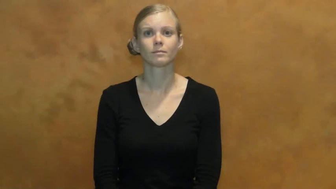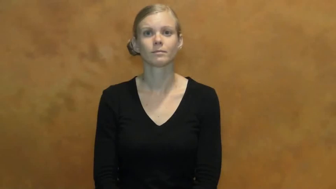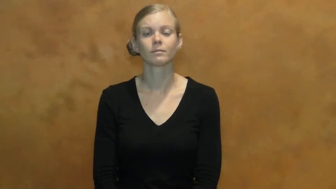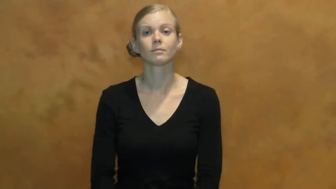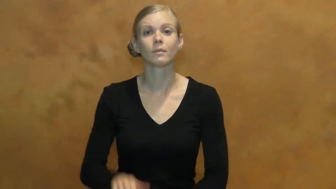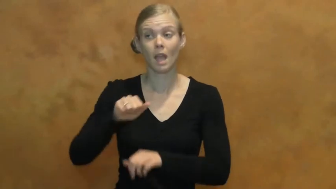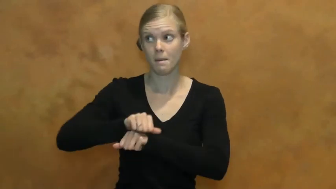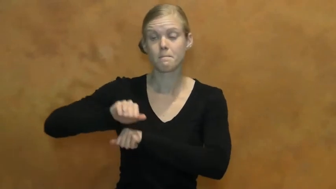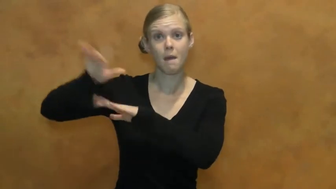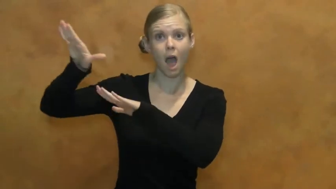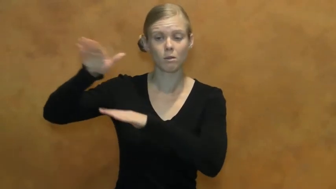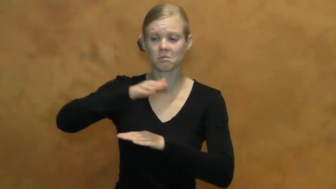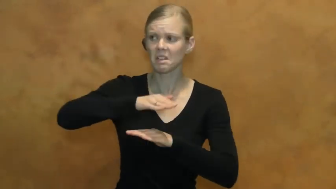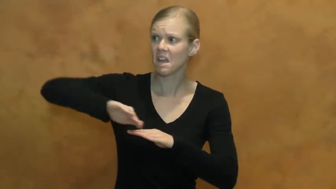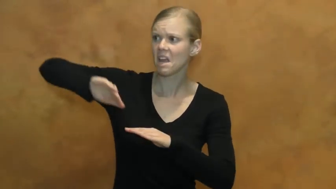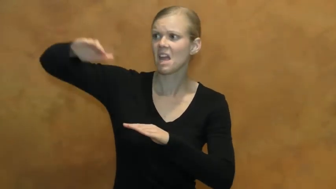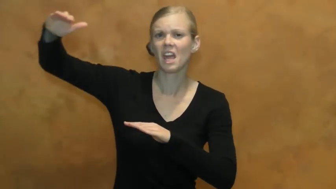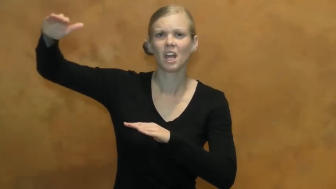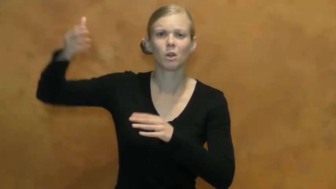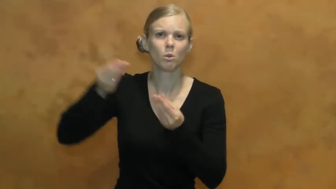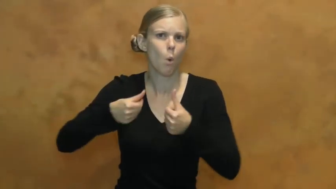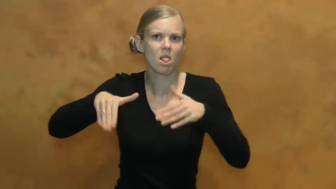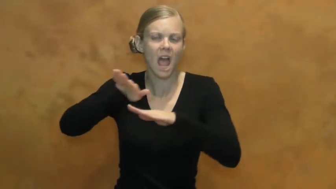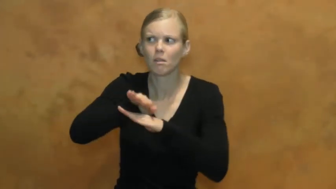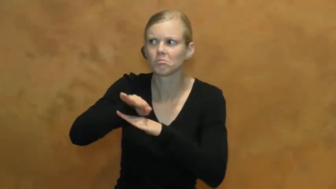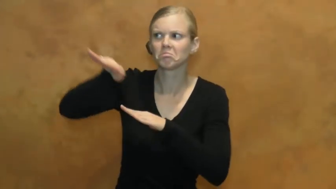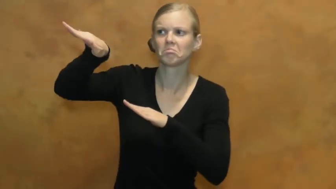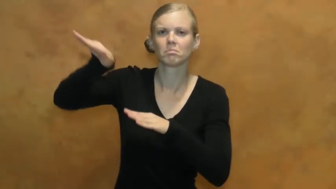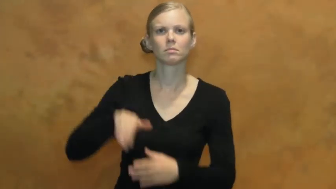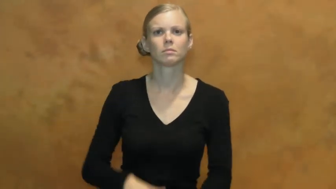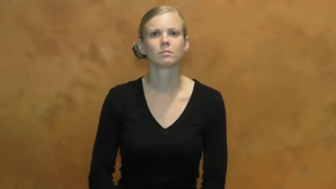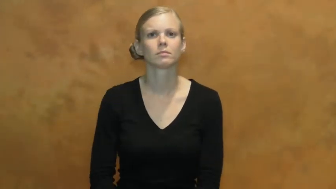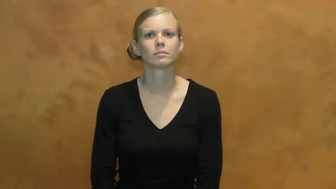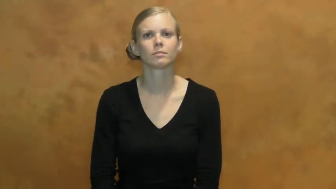fell